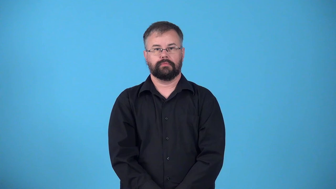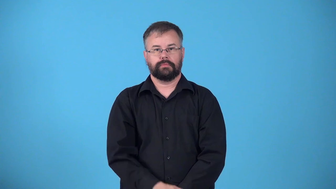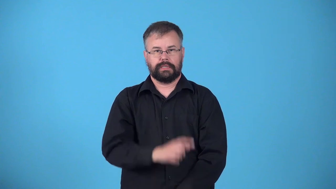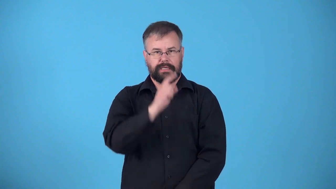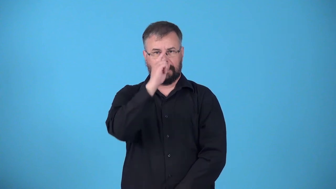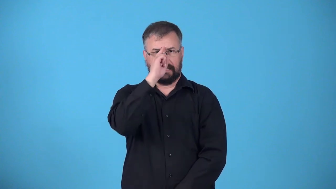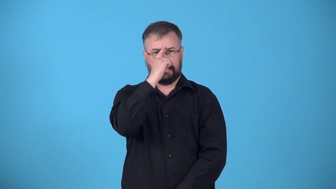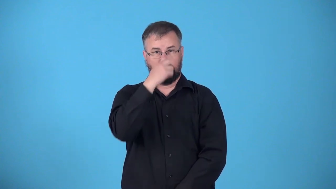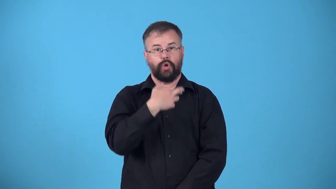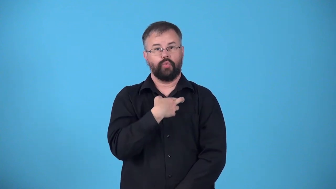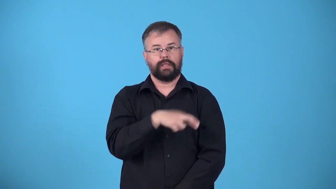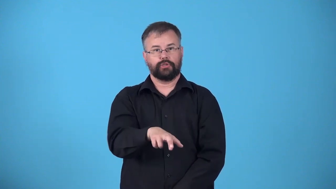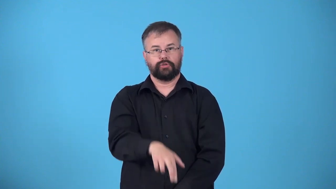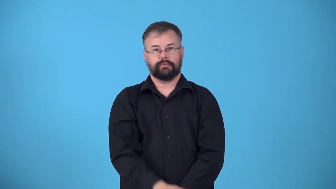hinduism-religion